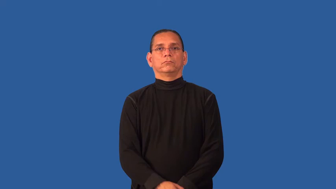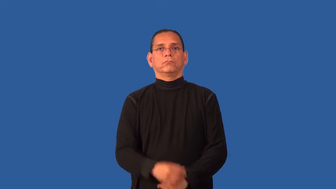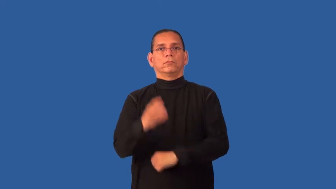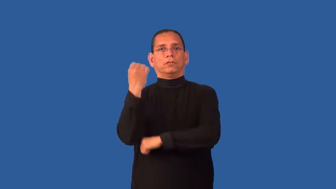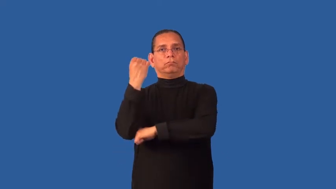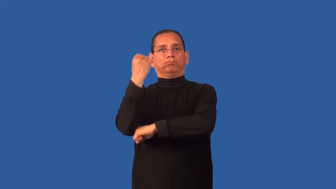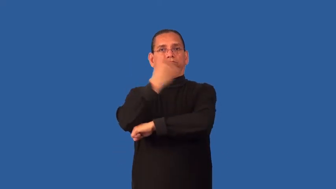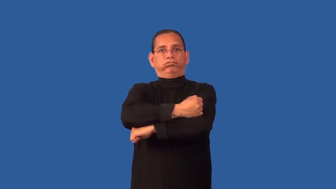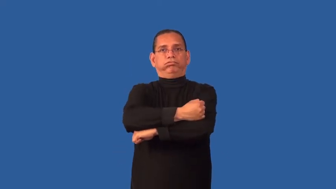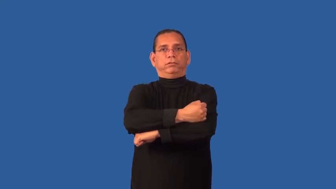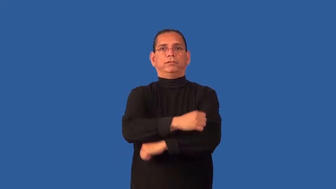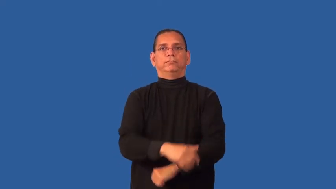fold,close,shutdown,shutter,collapse,crash,crumble